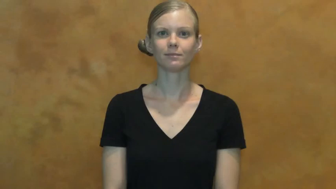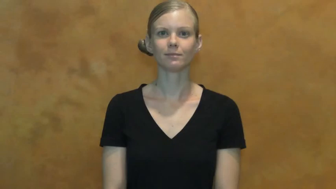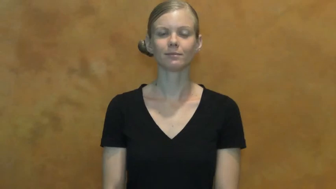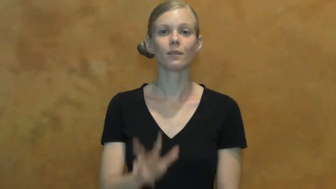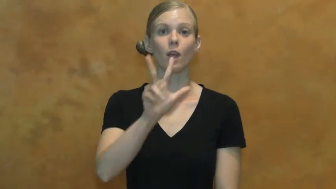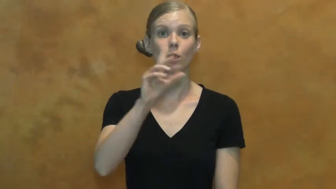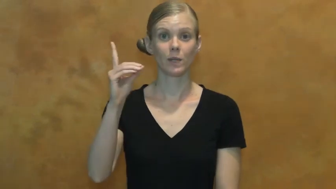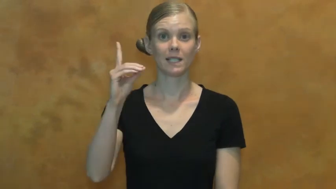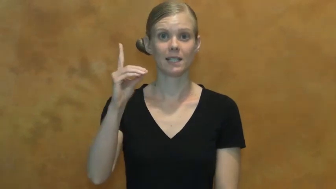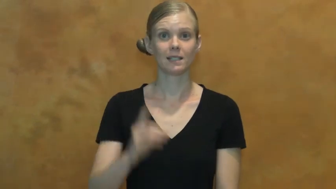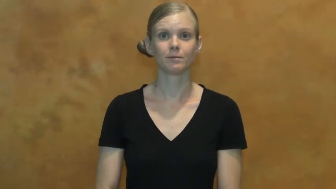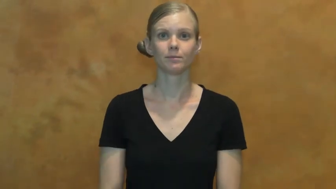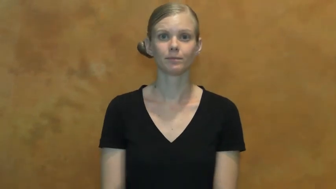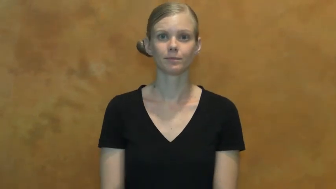3D